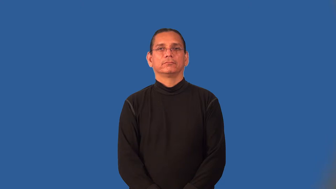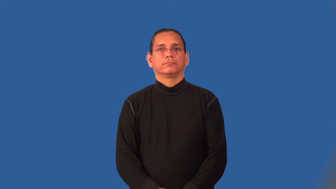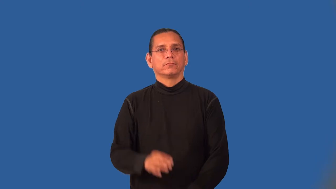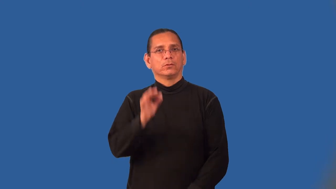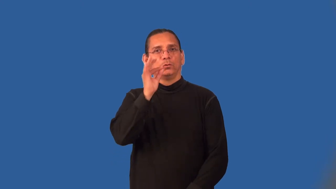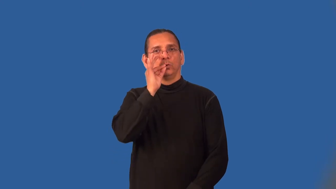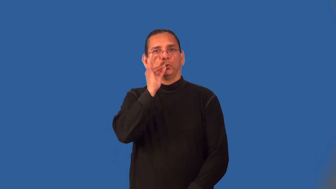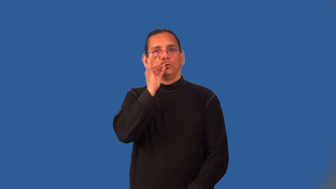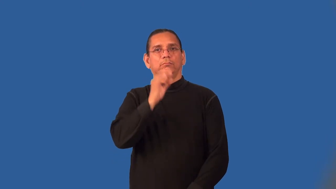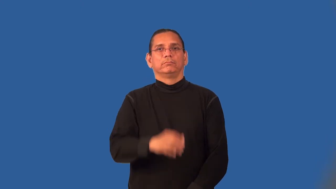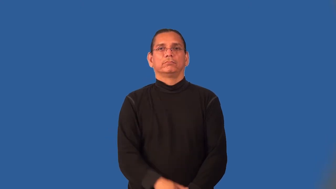marijuana,weed,pot,grass,reefer,joint